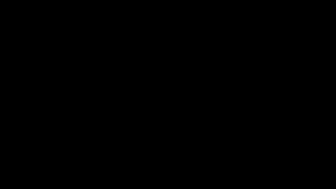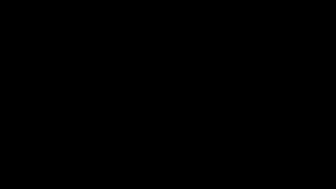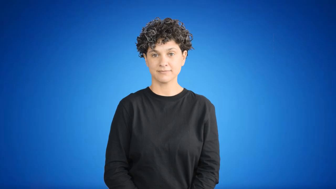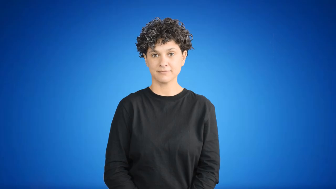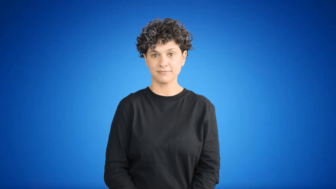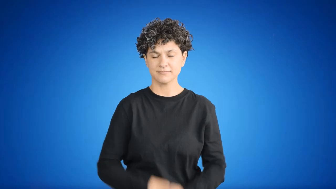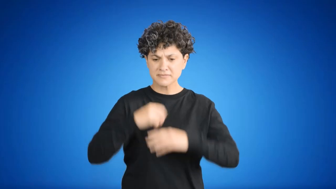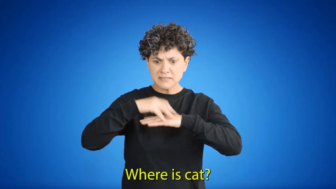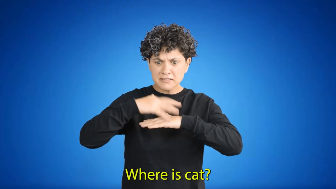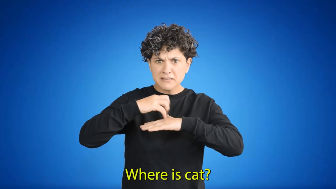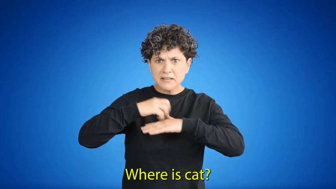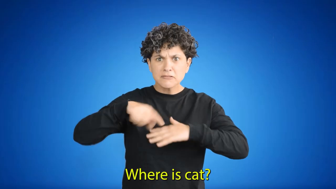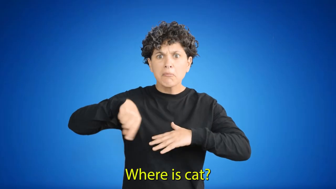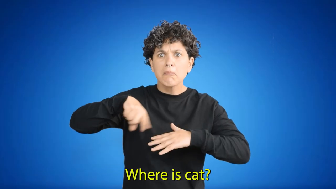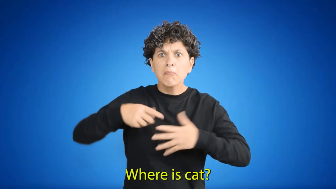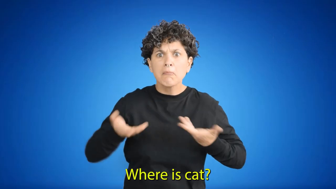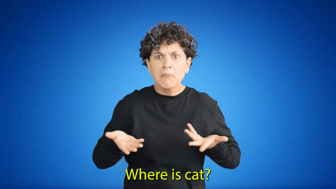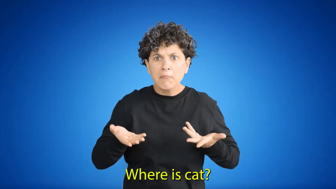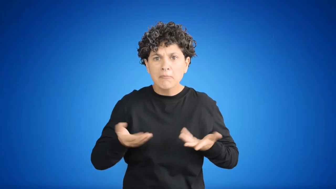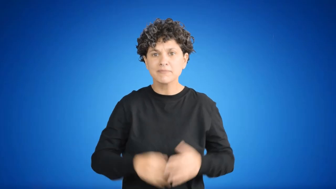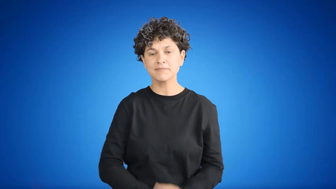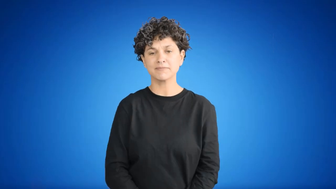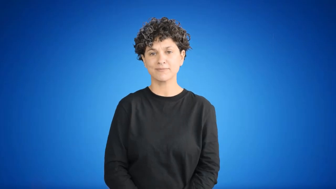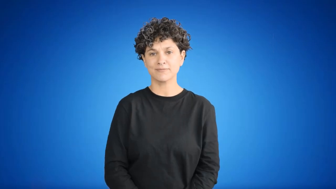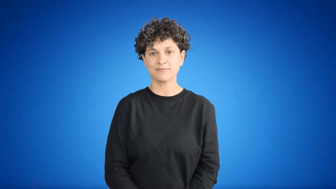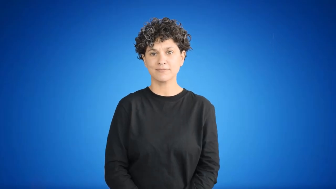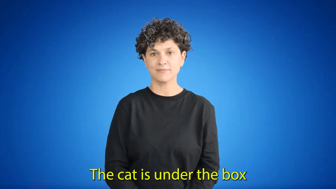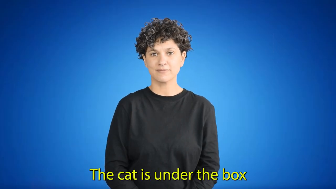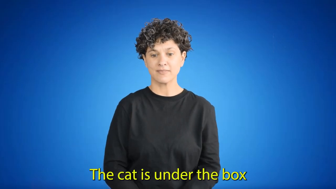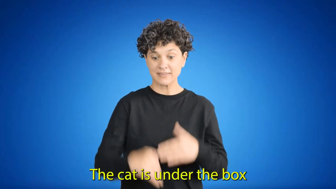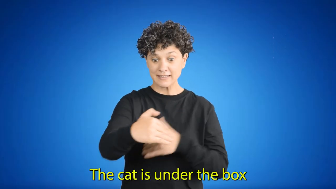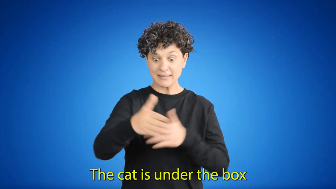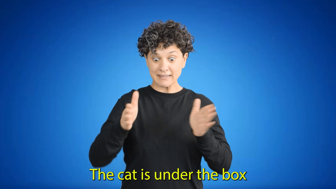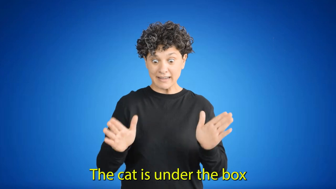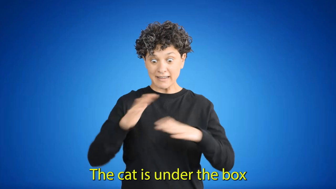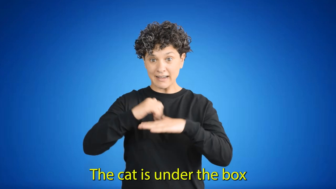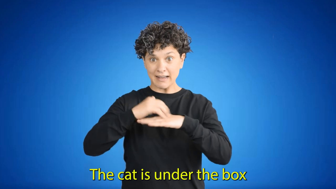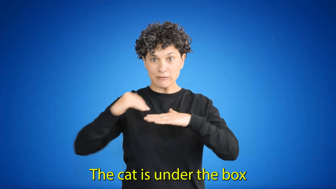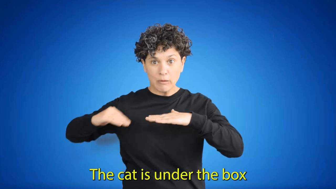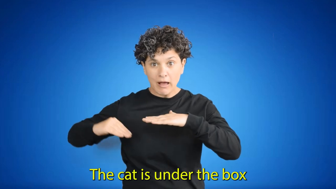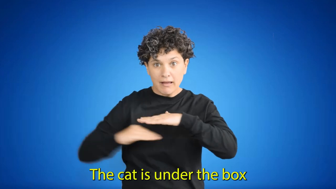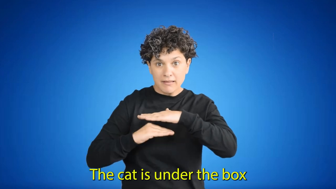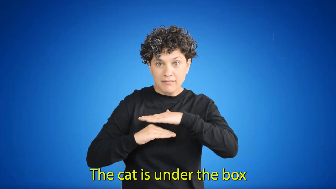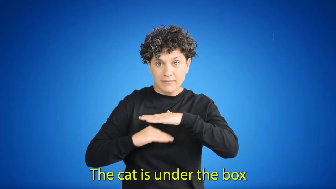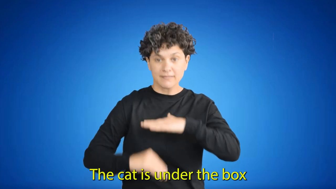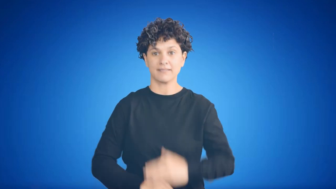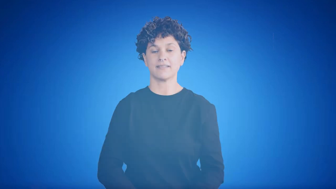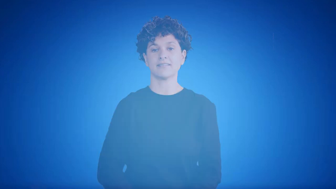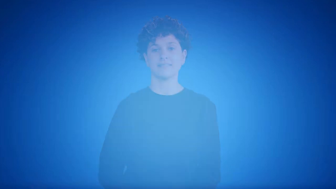Under